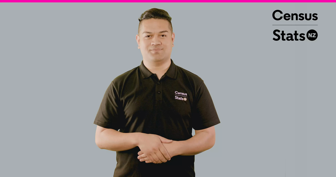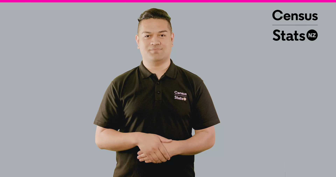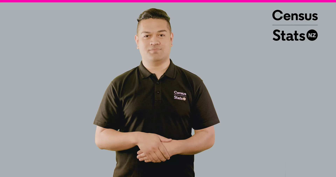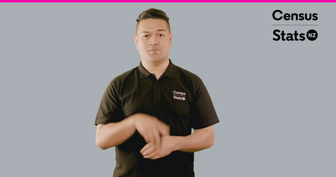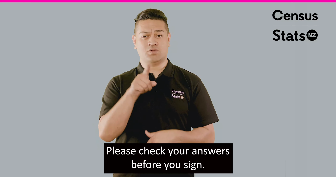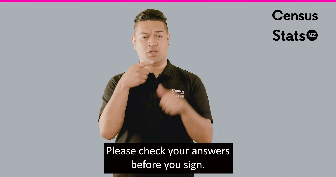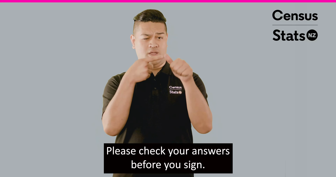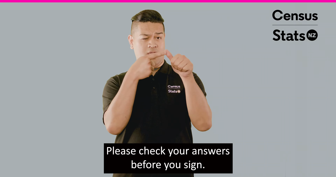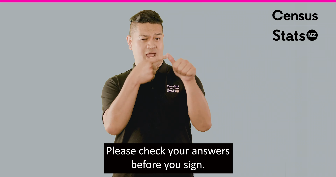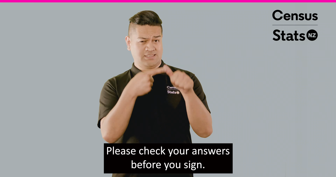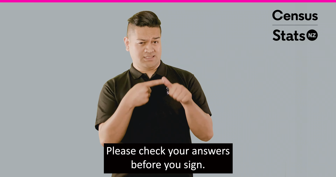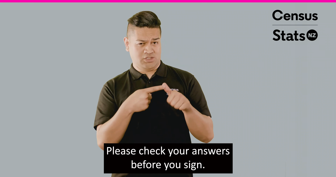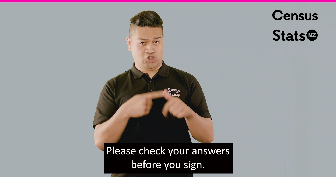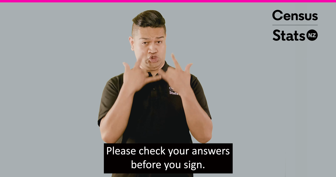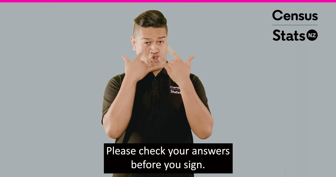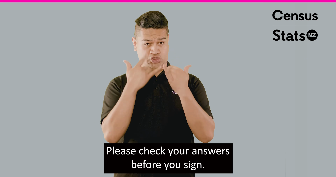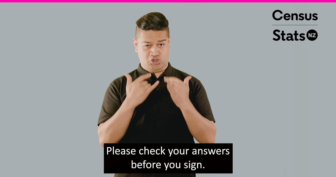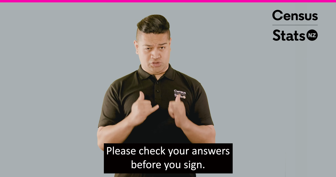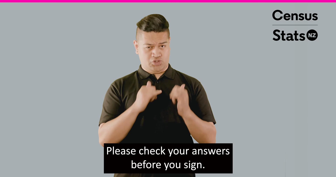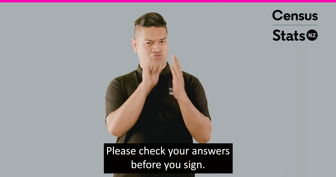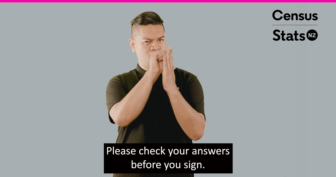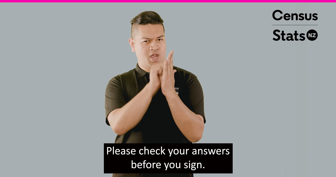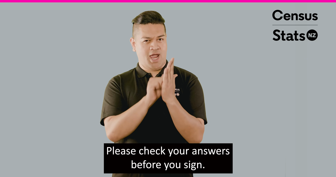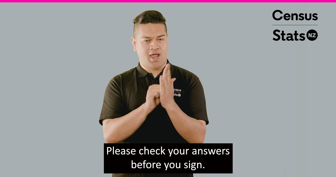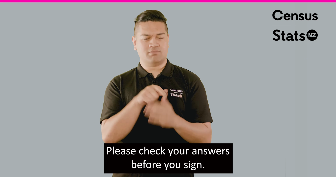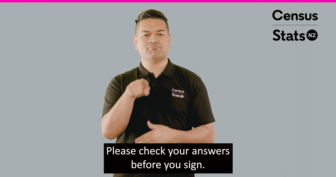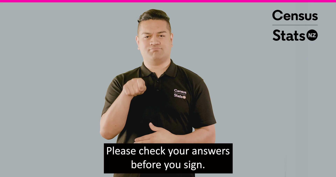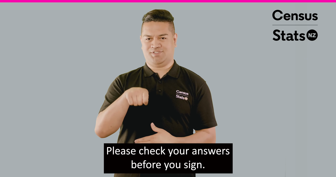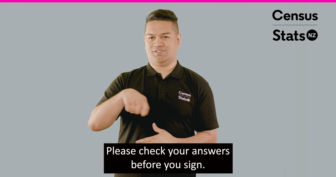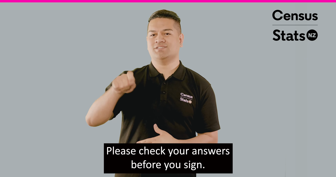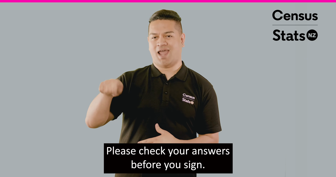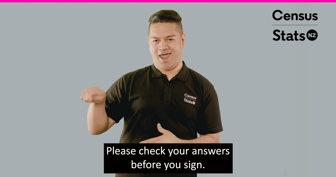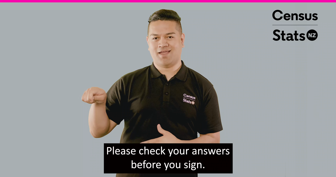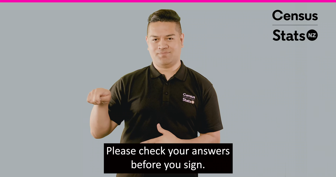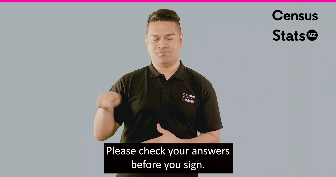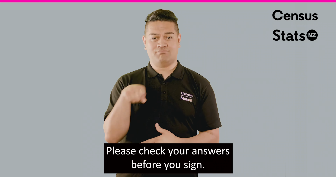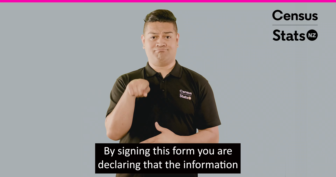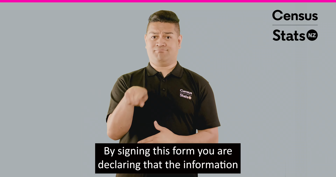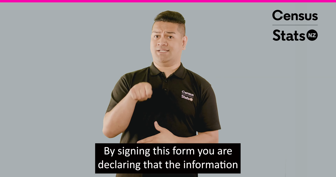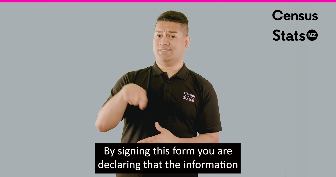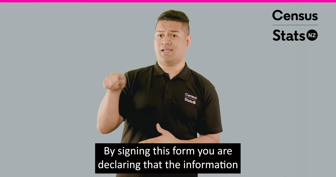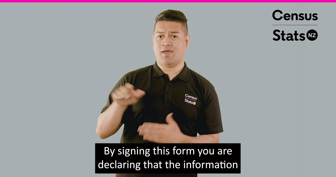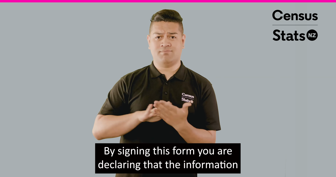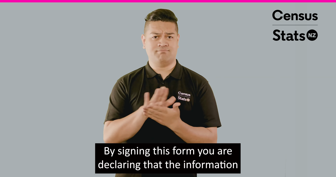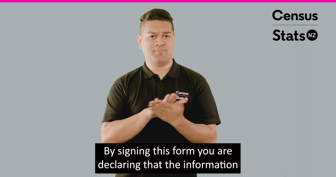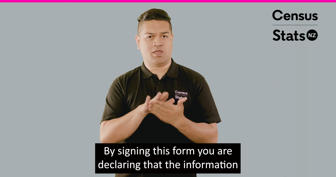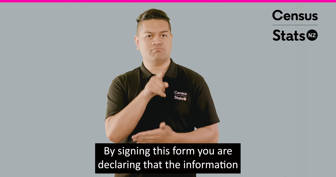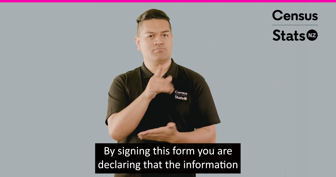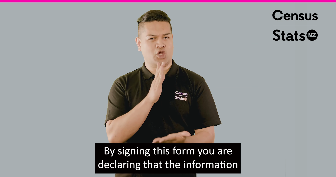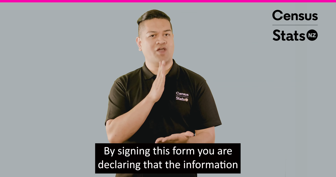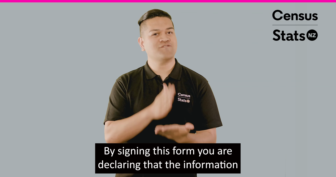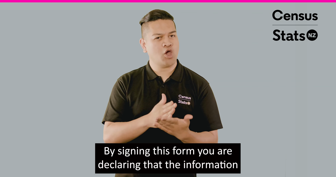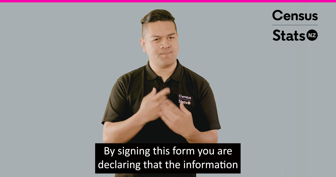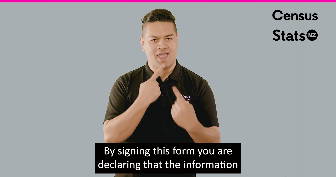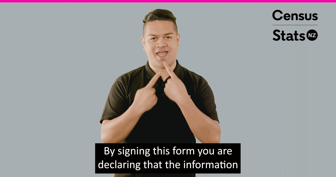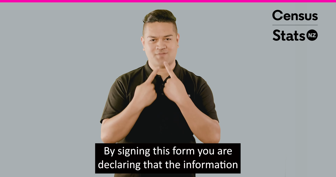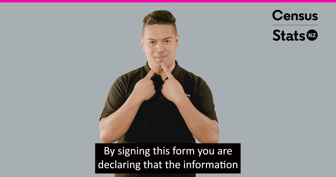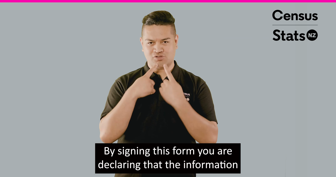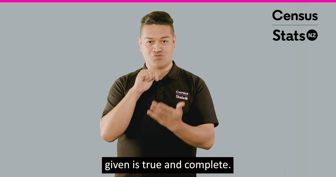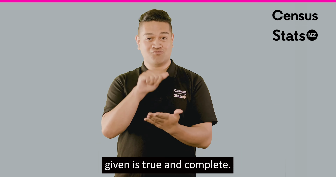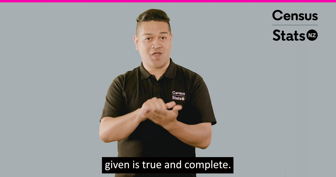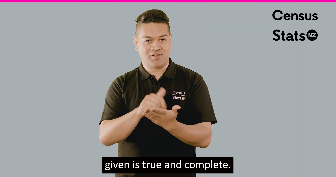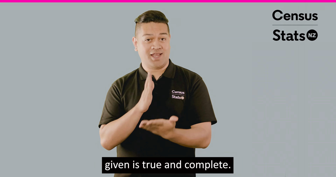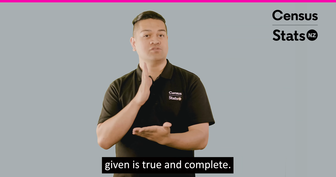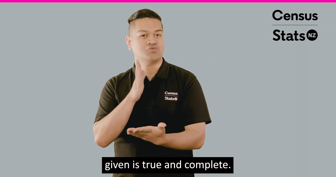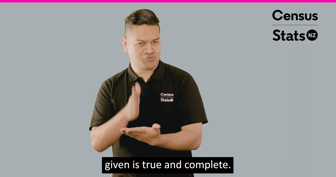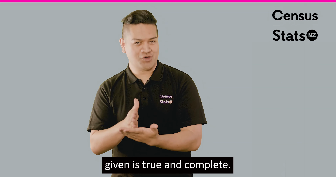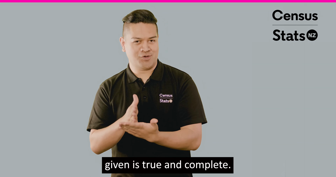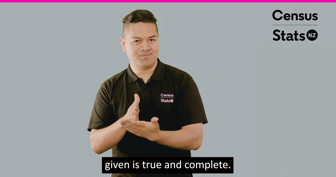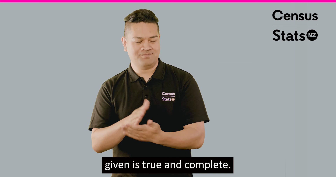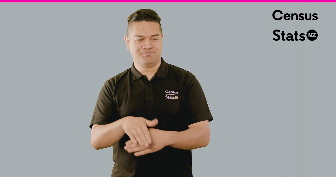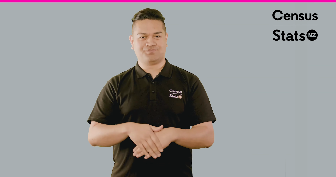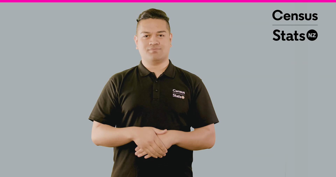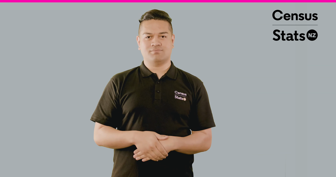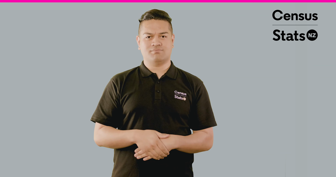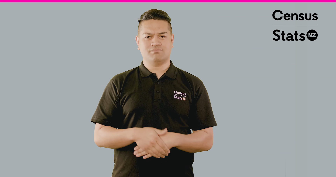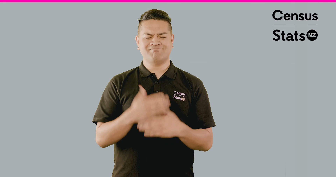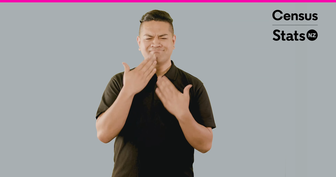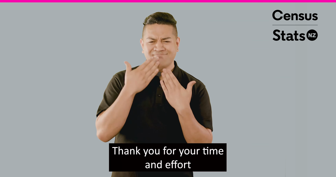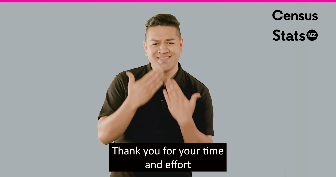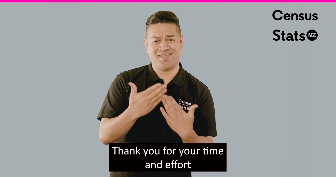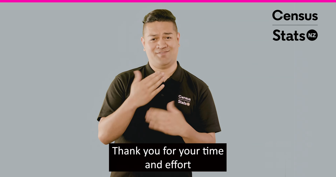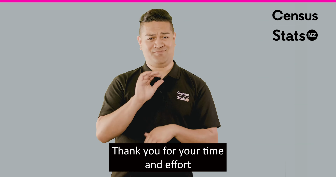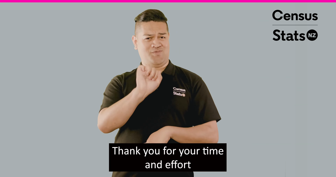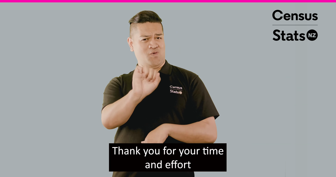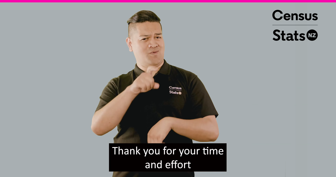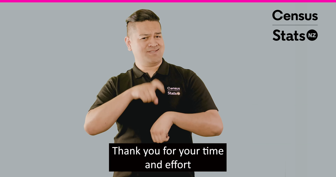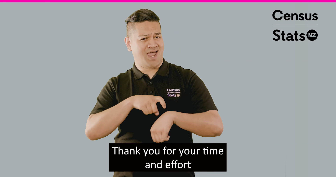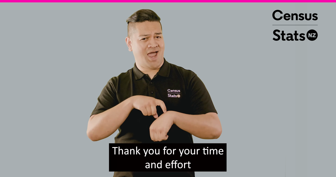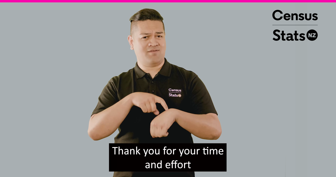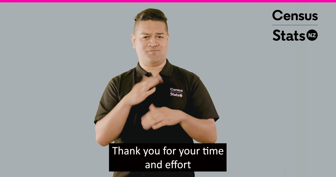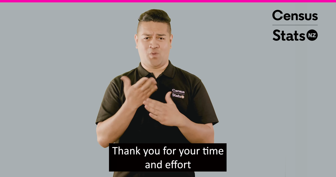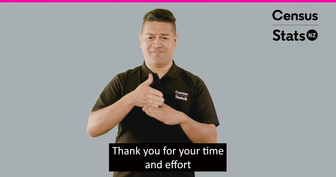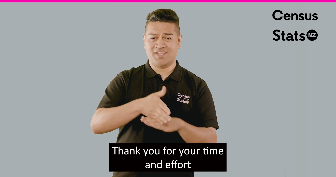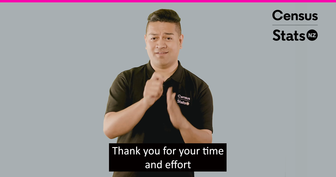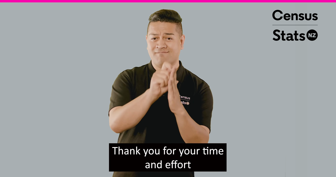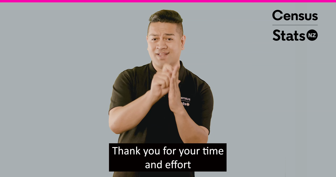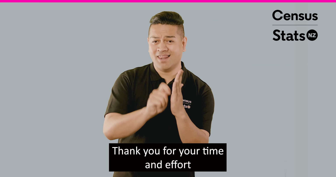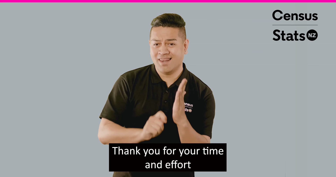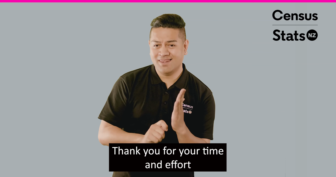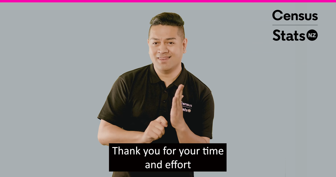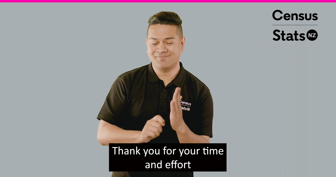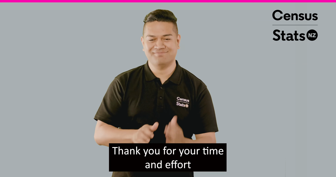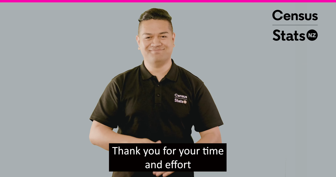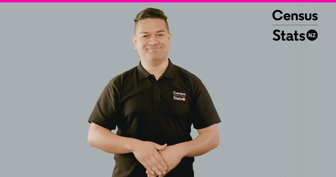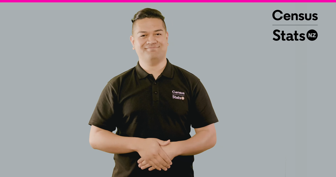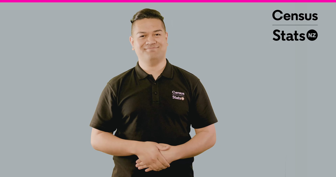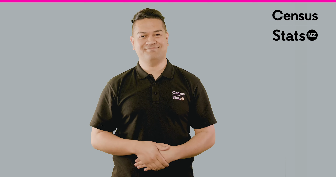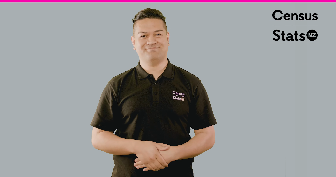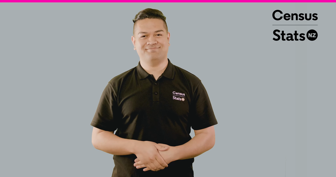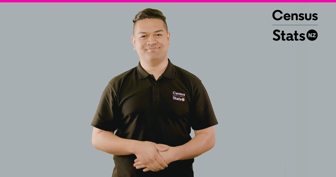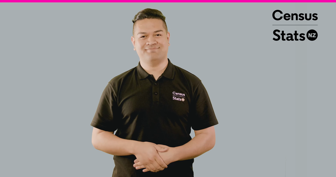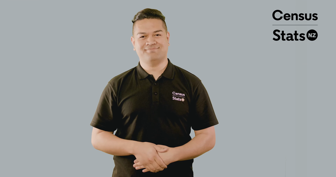Check your answers or sign and declare